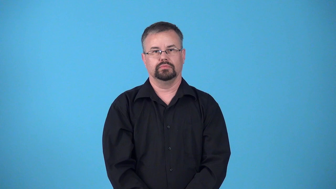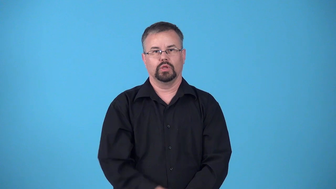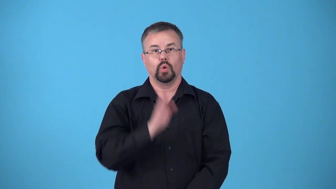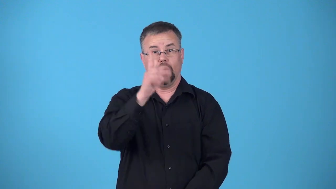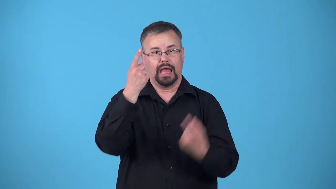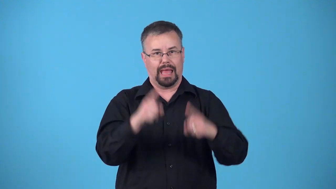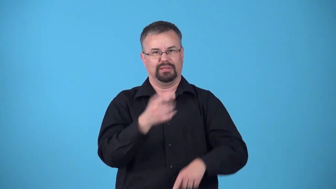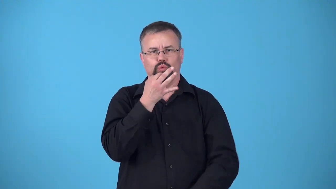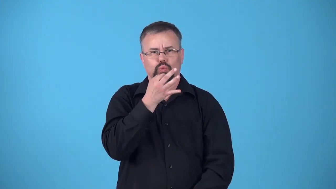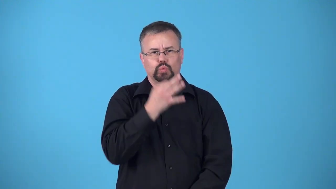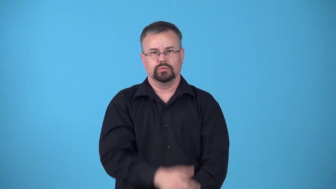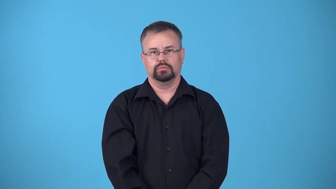in the offing